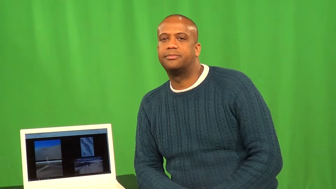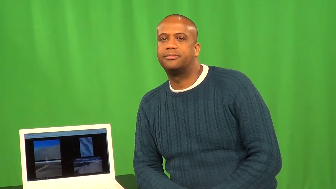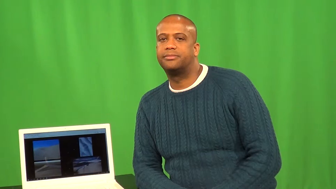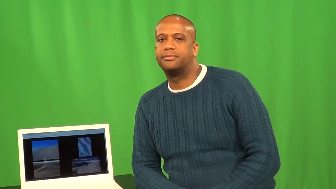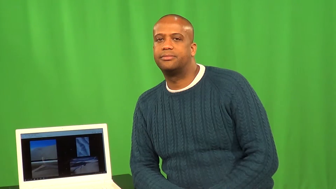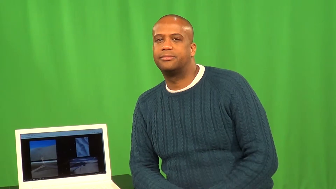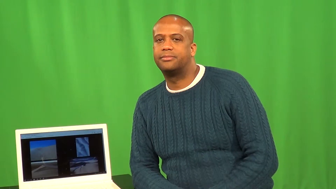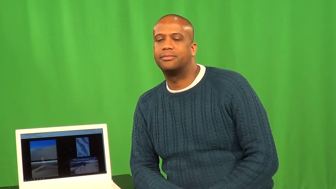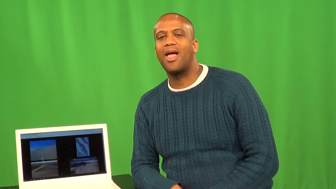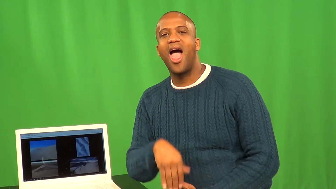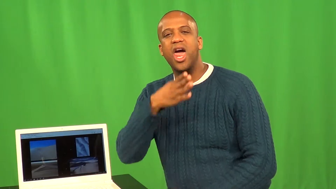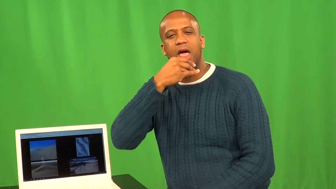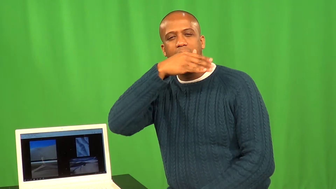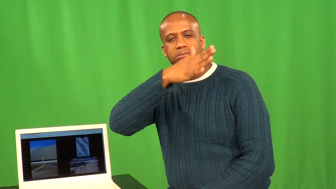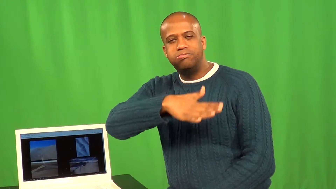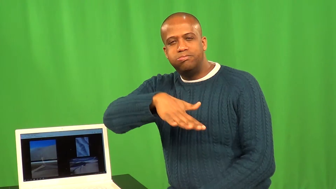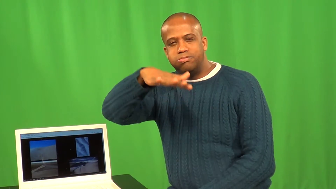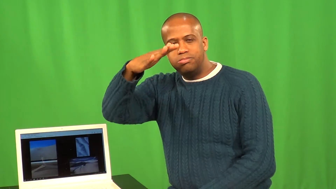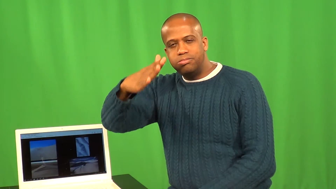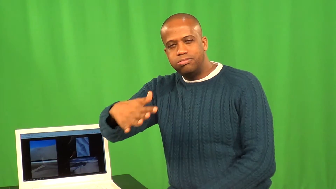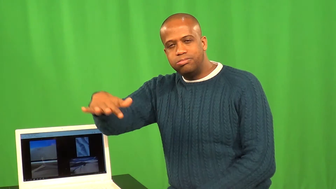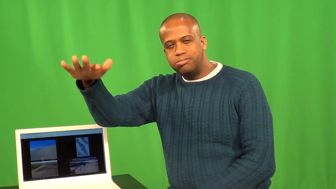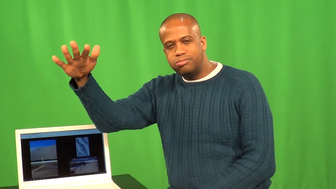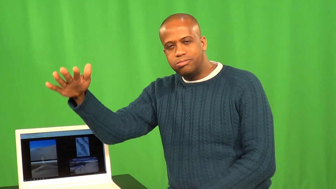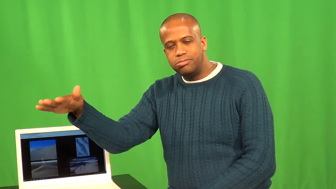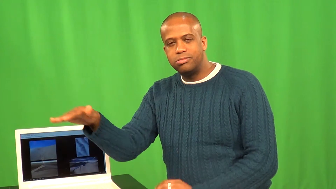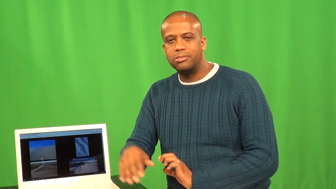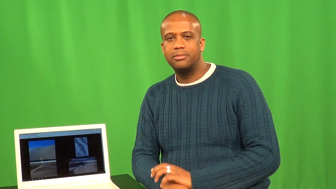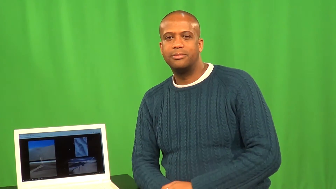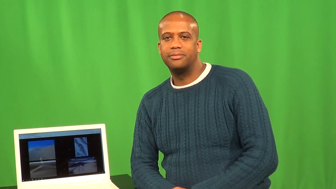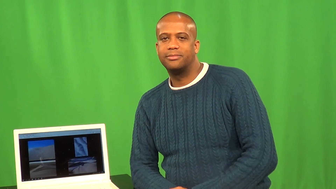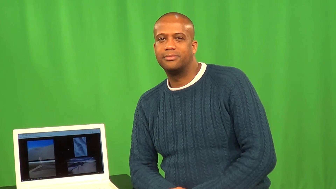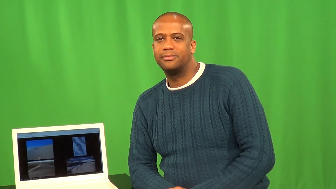sand